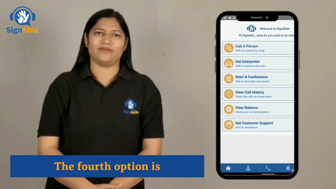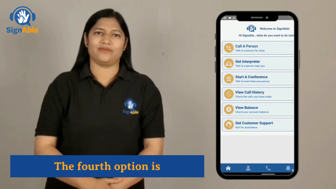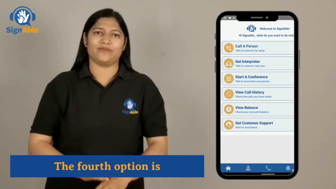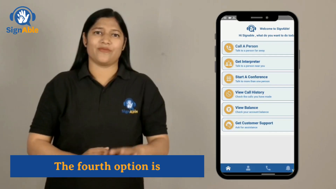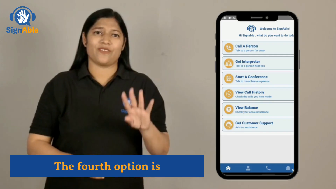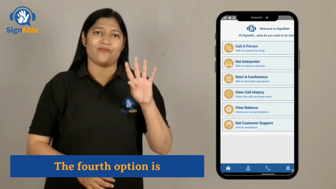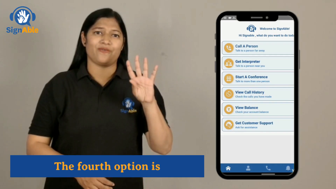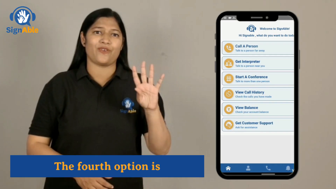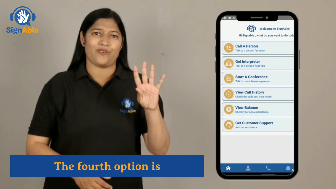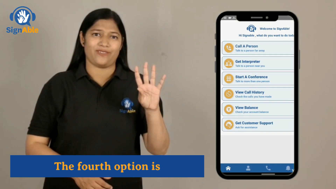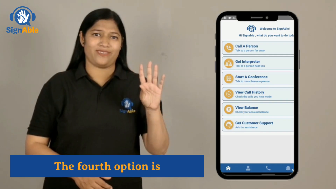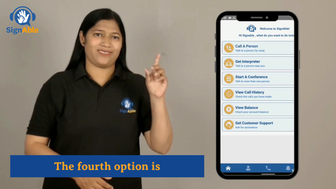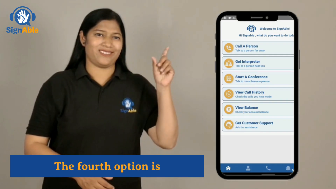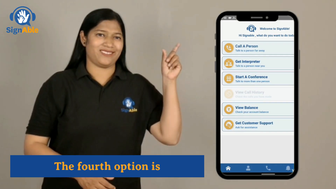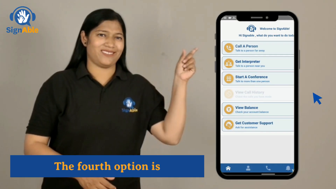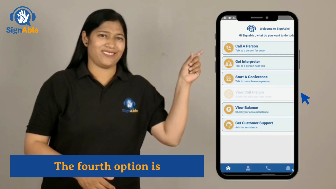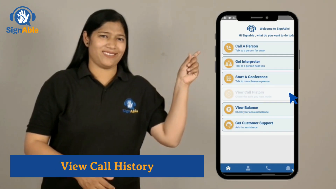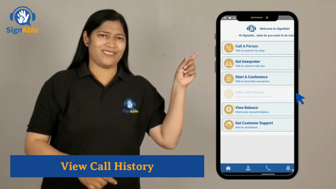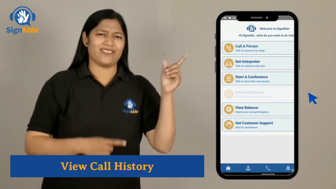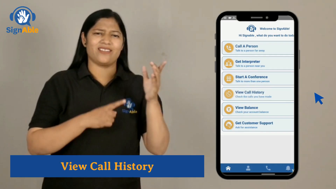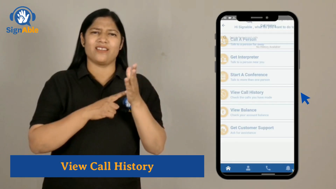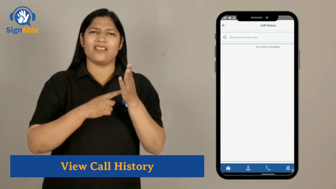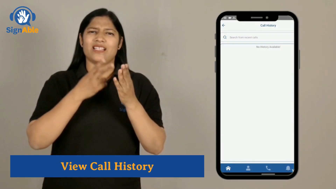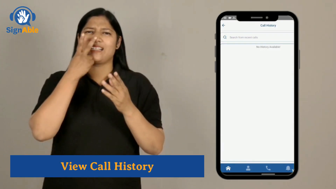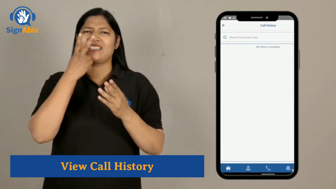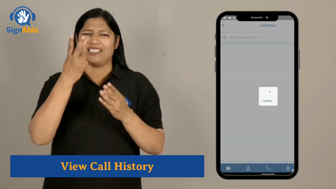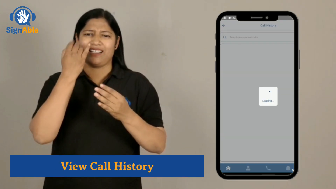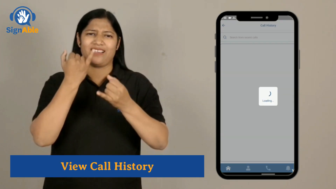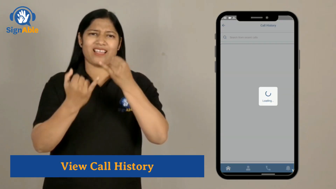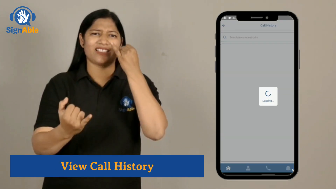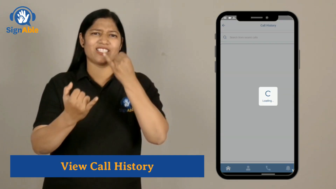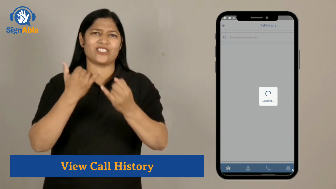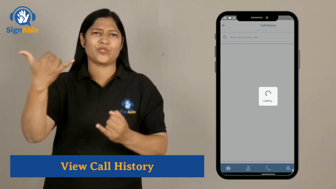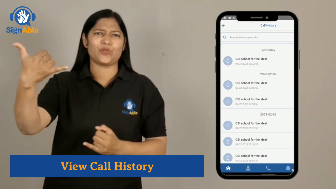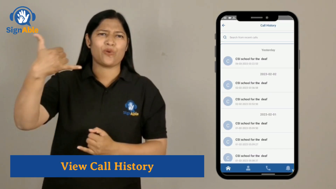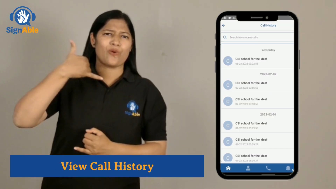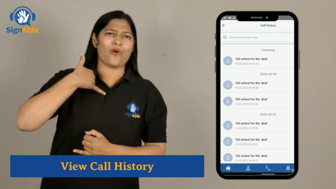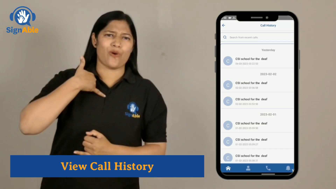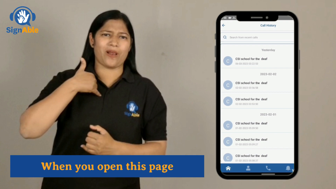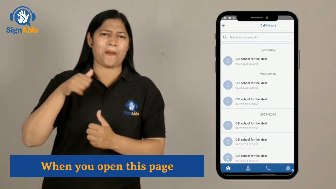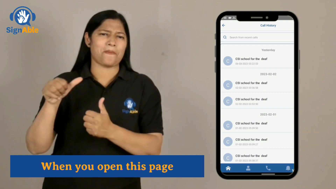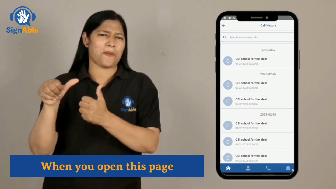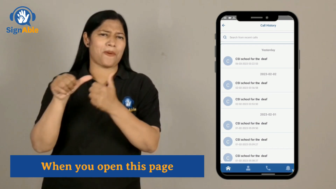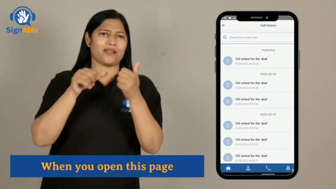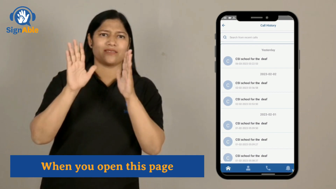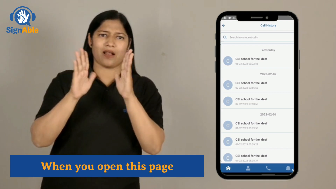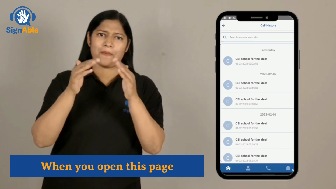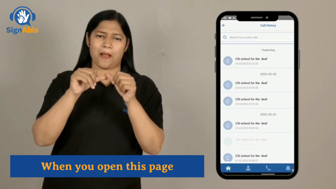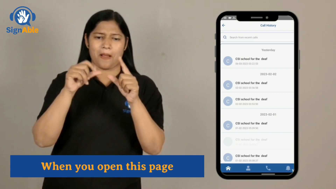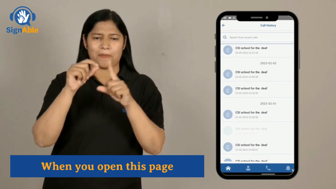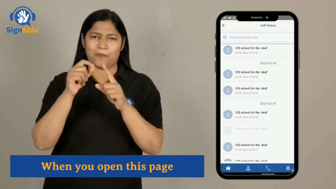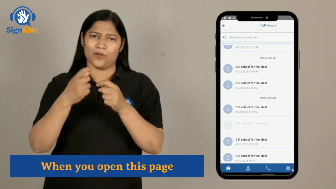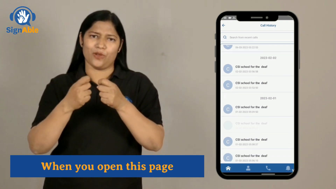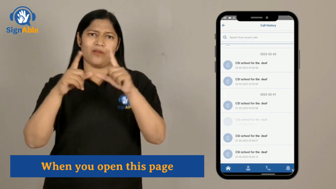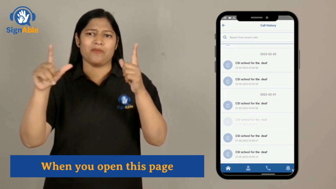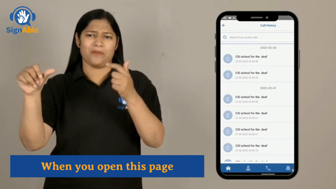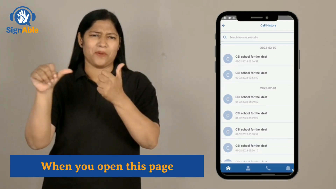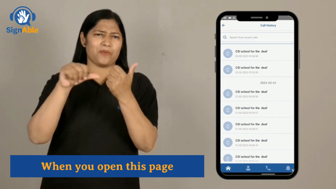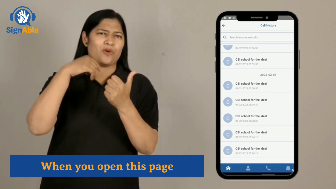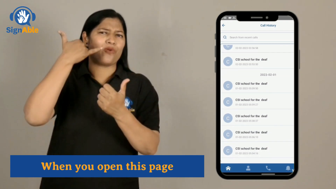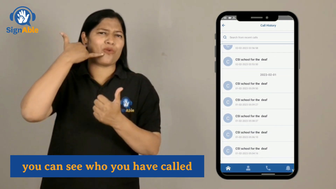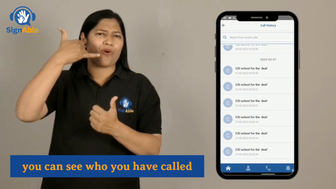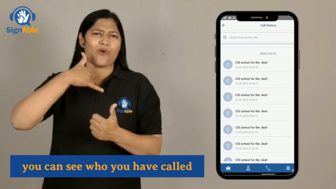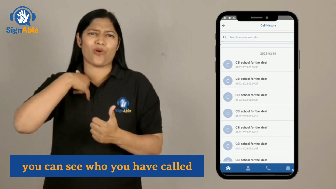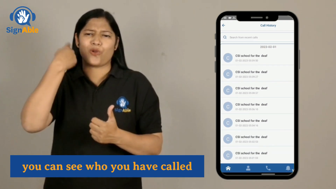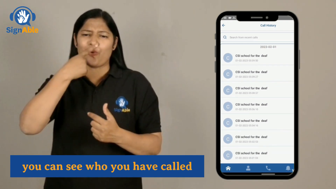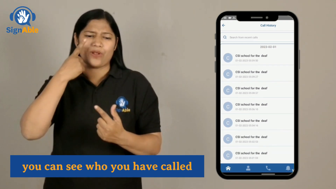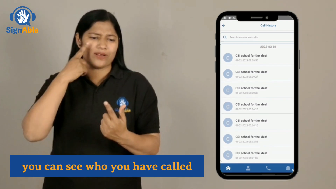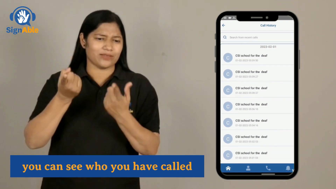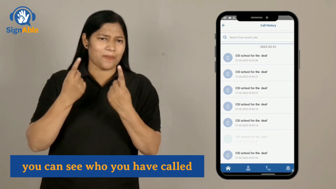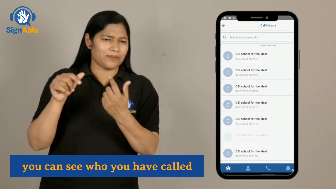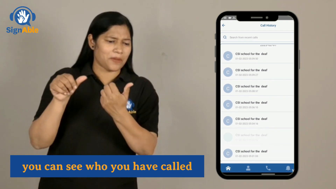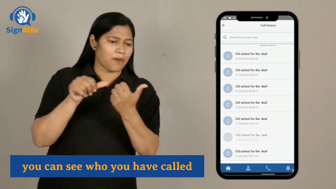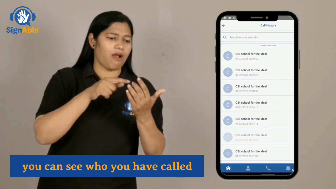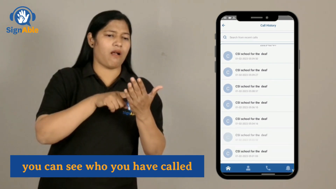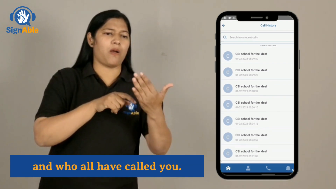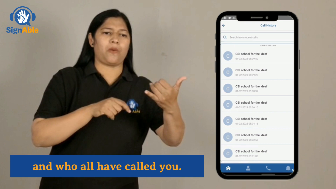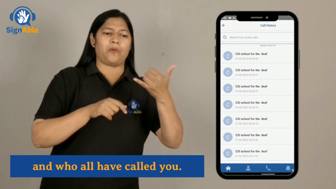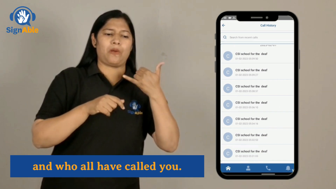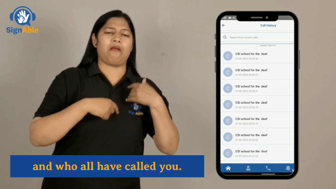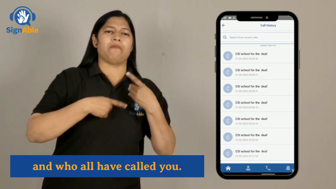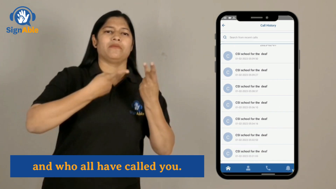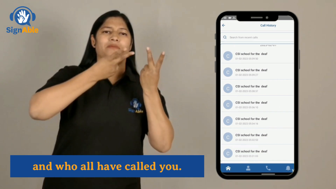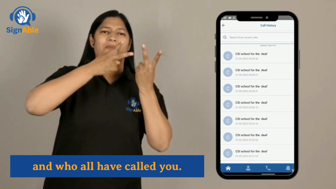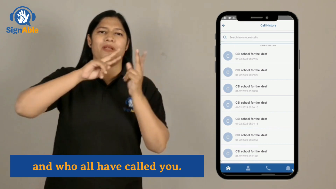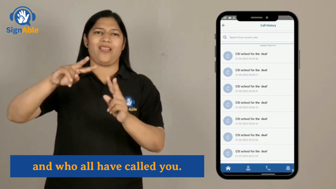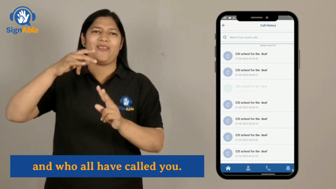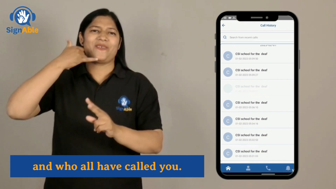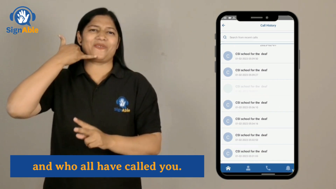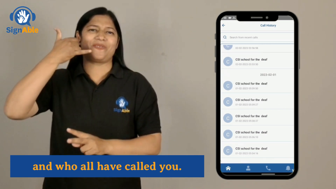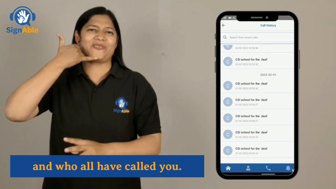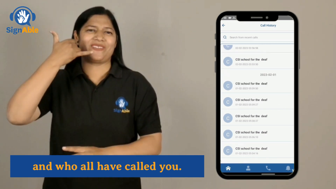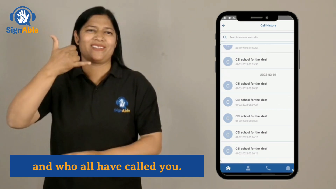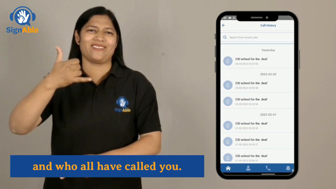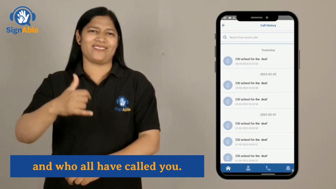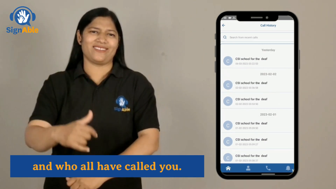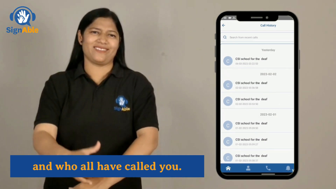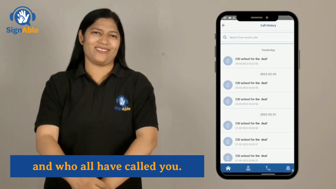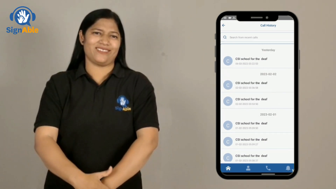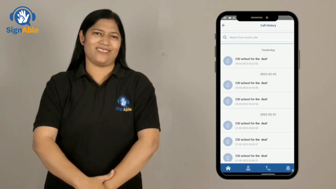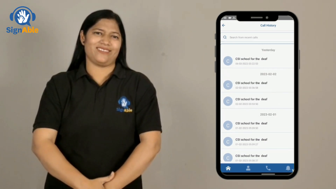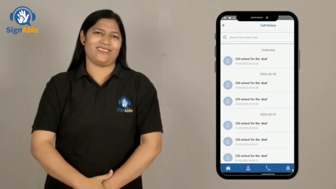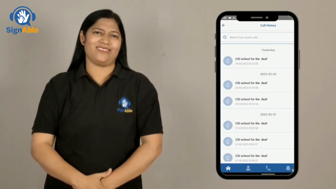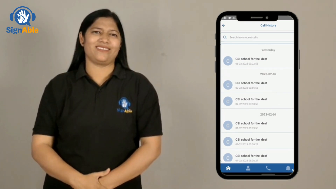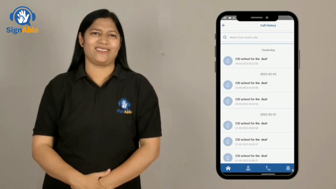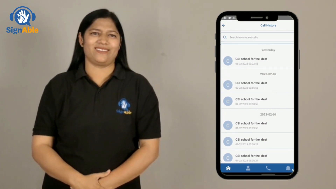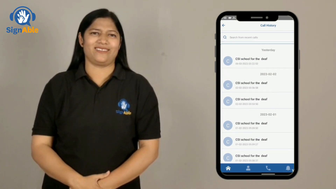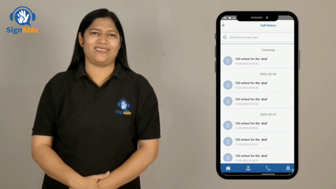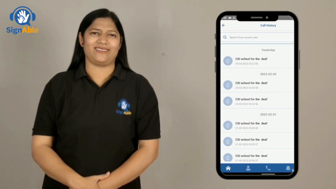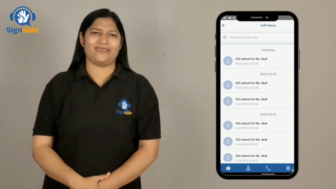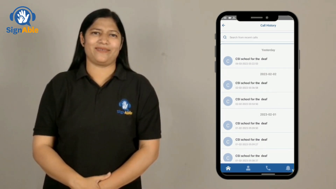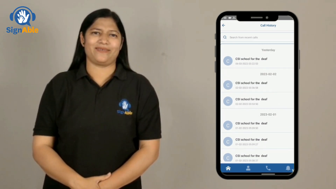View Call History